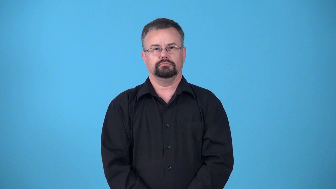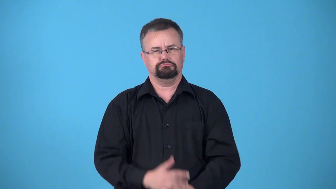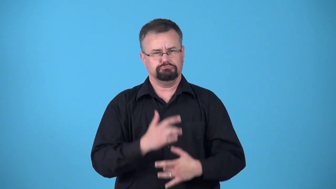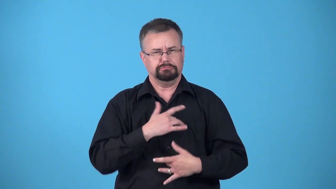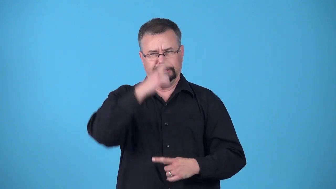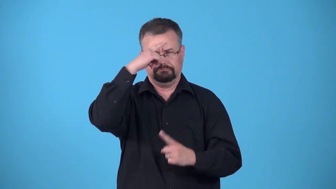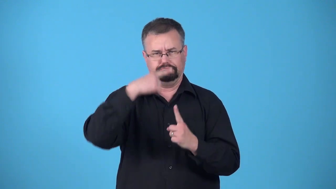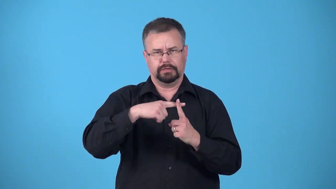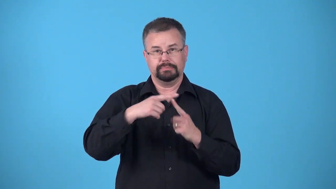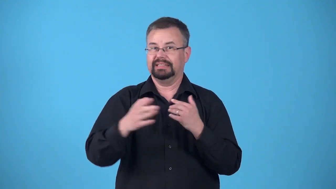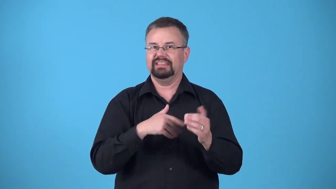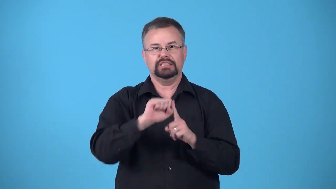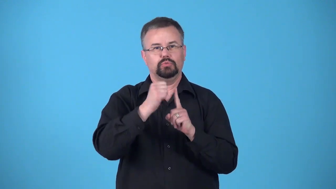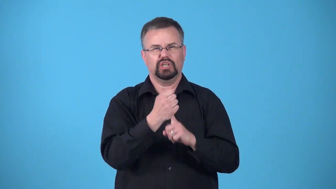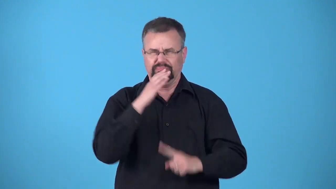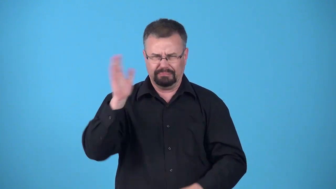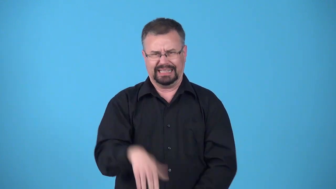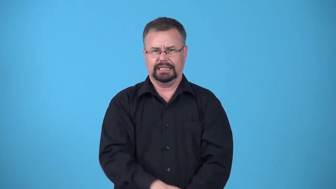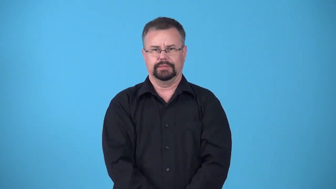rose colored glasses